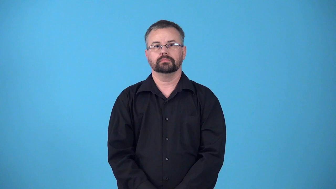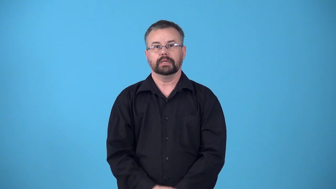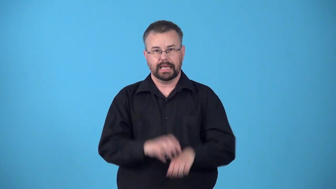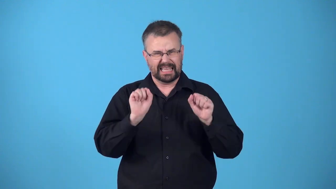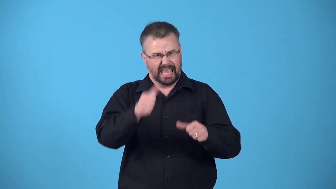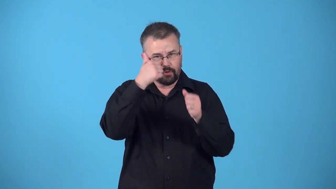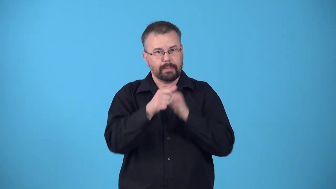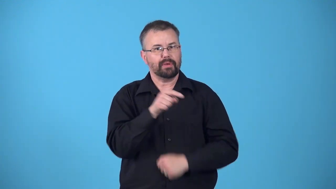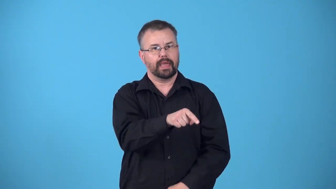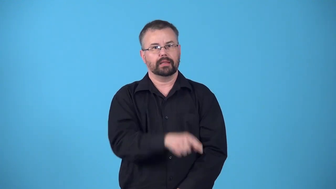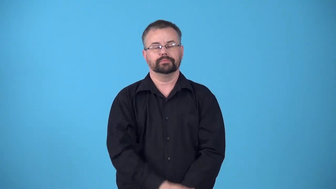recallable